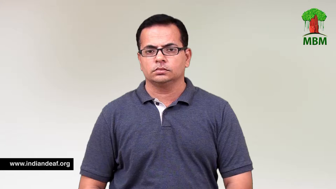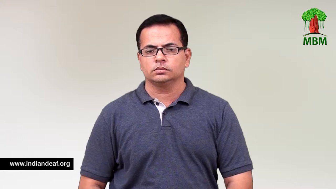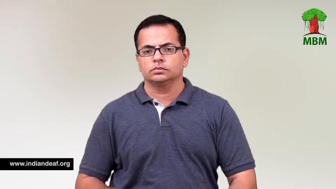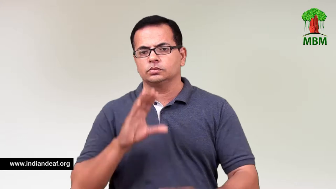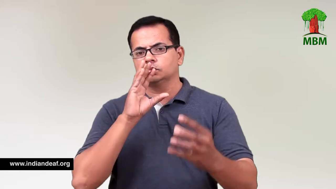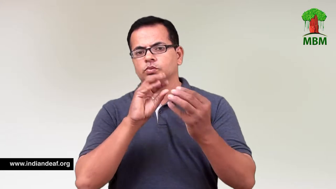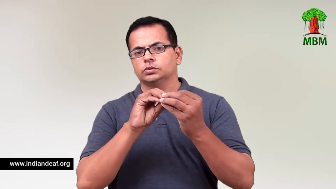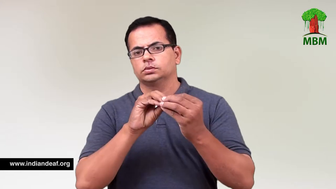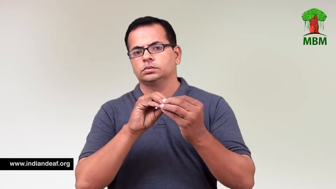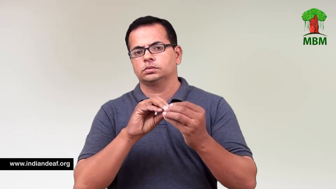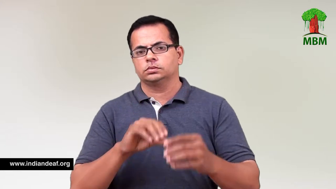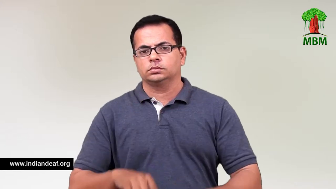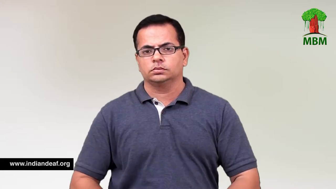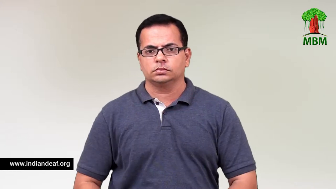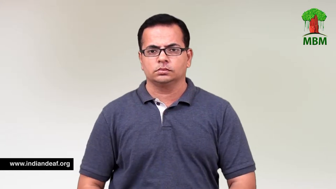Kiss